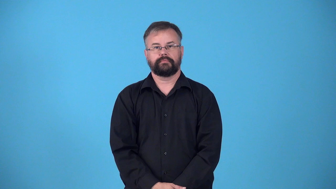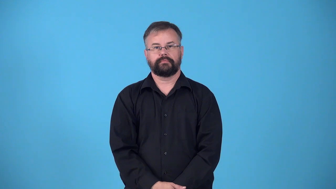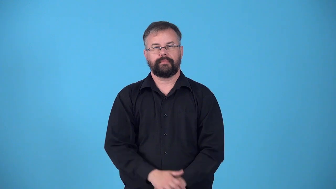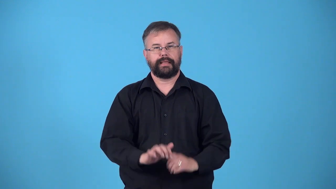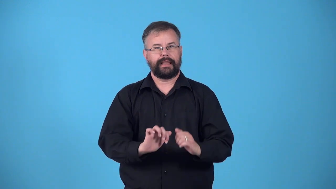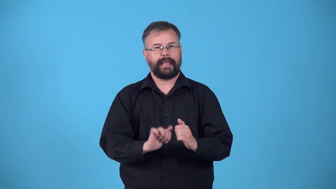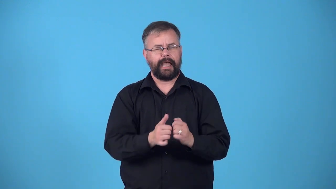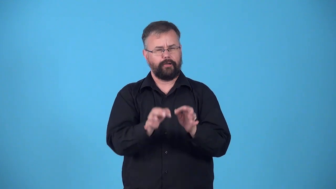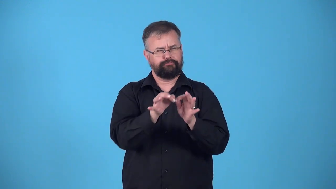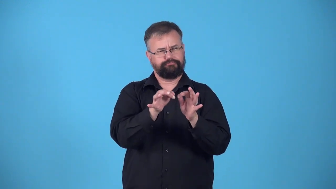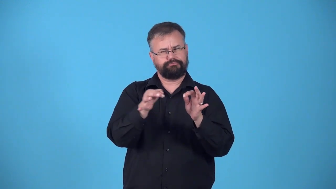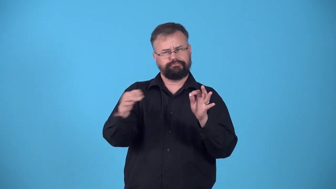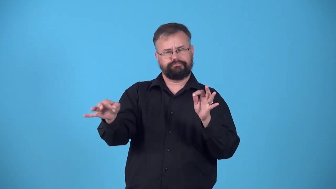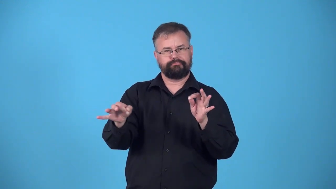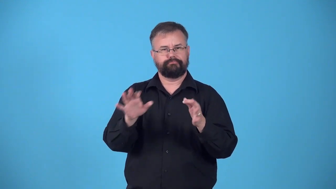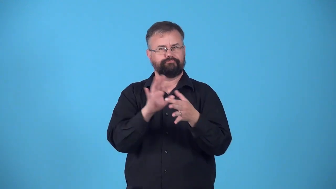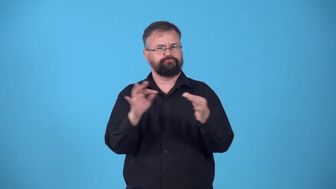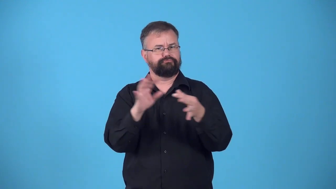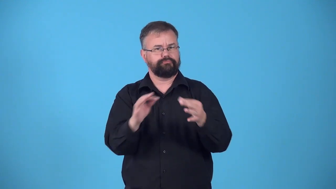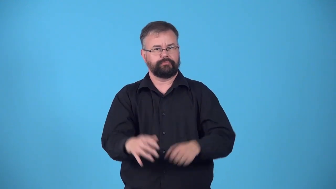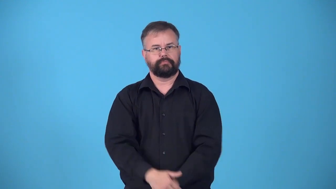phrase